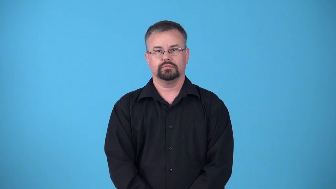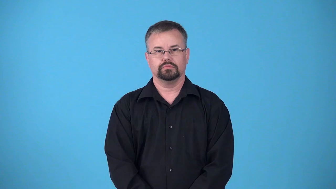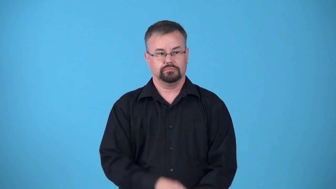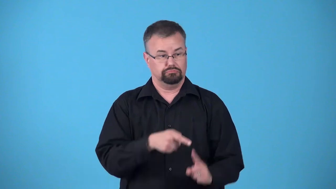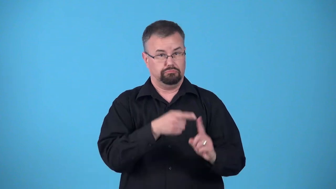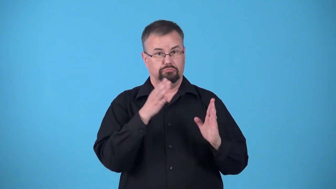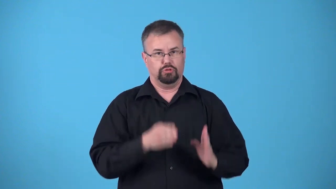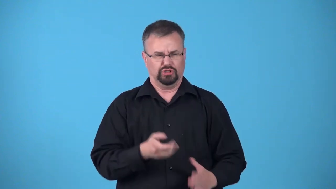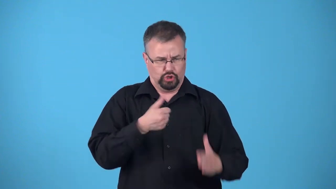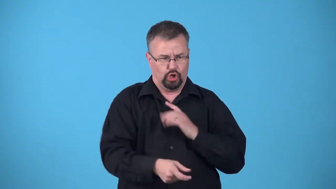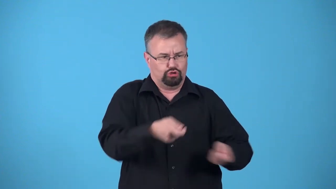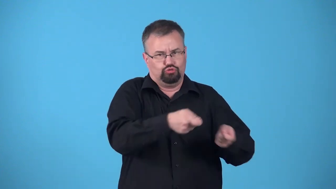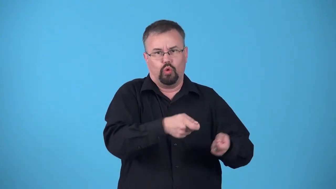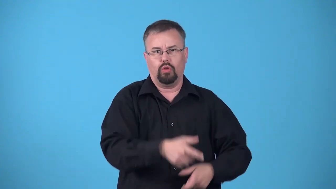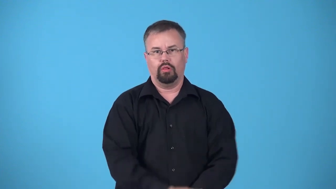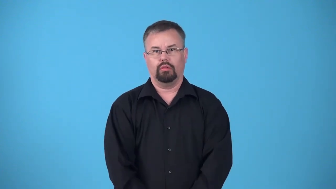constrained,restrained